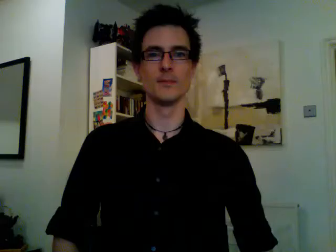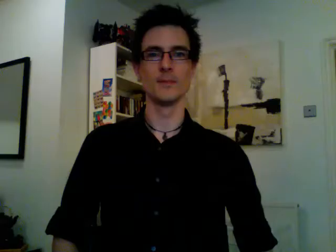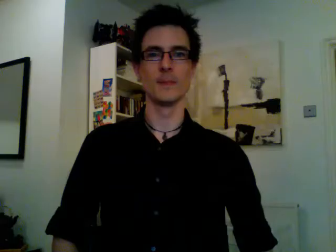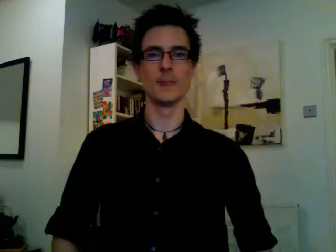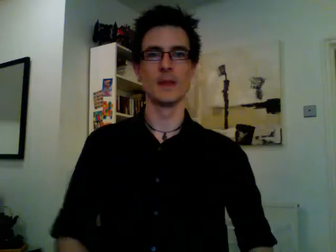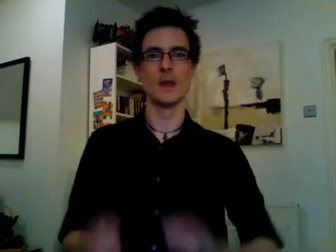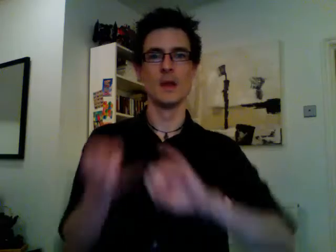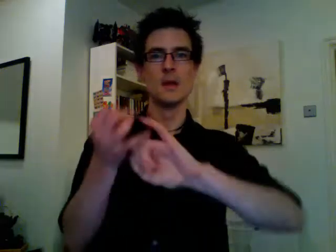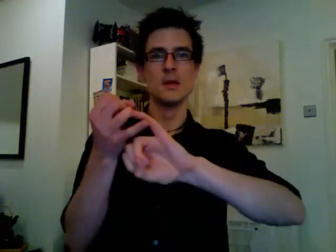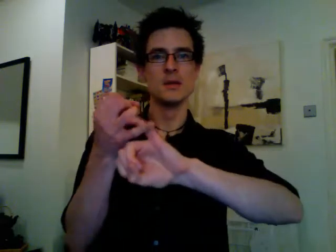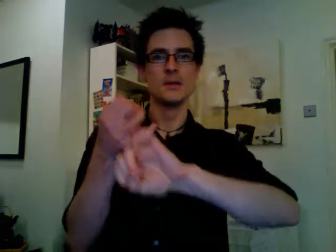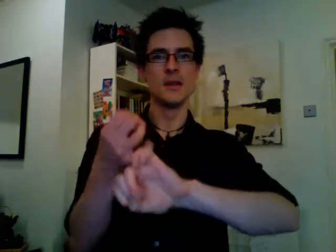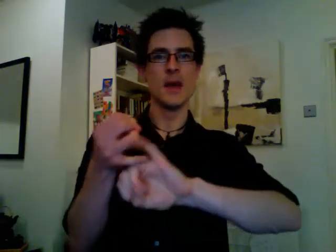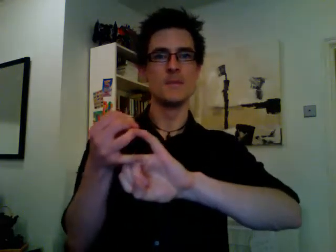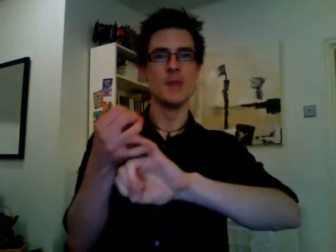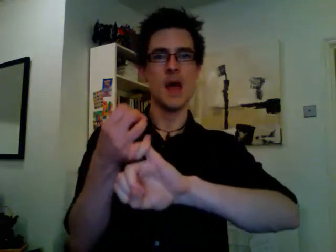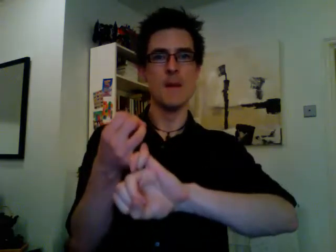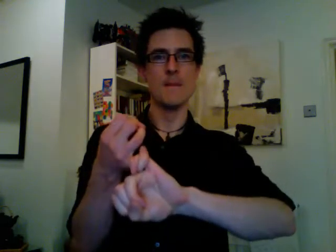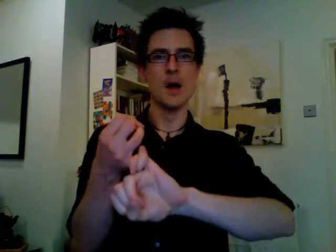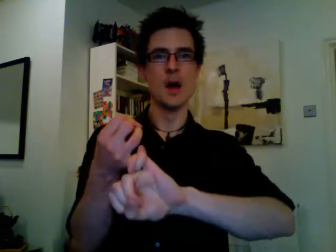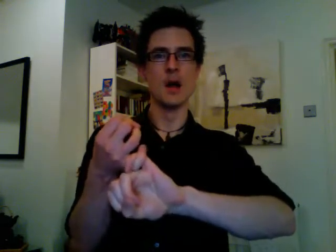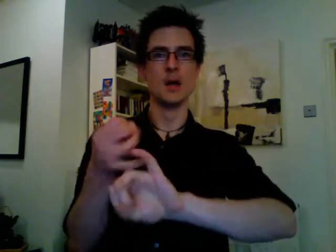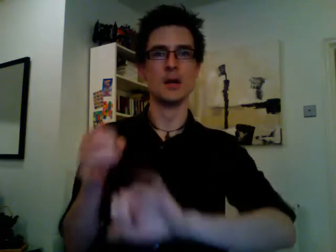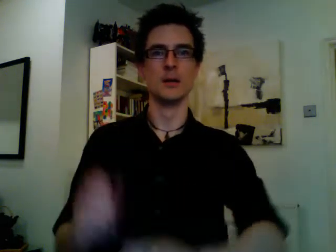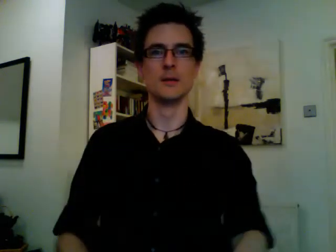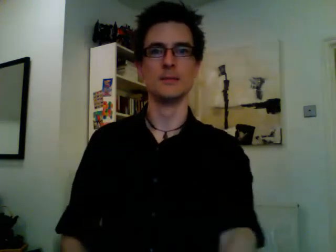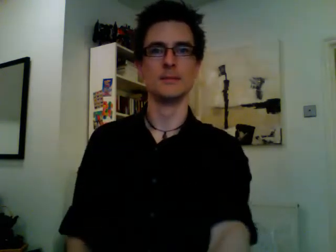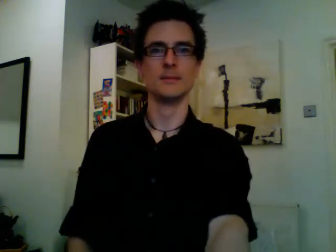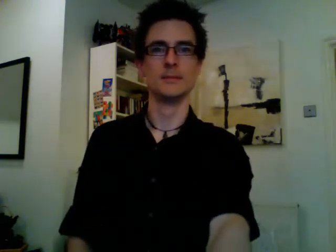september